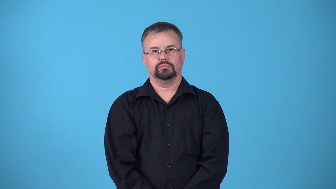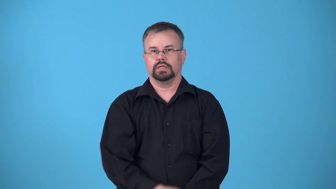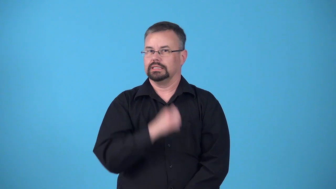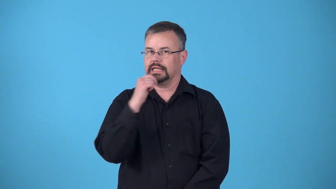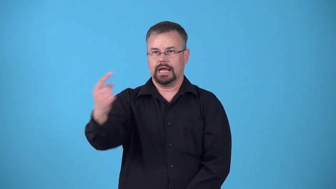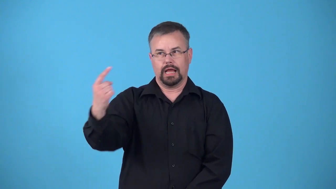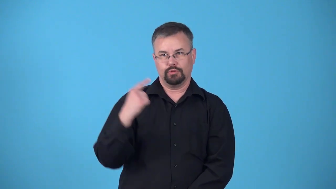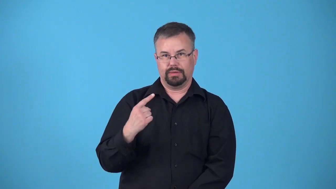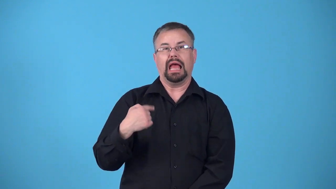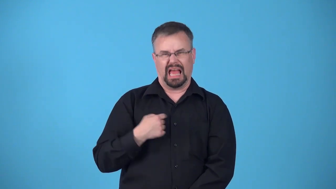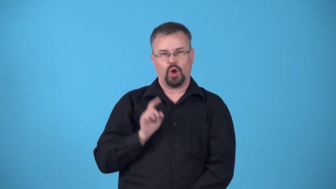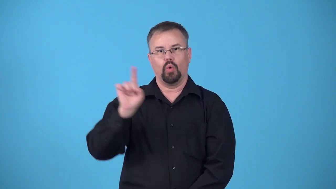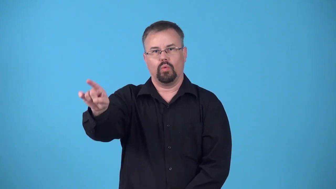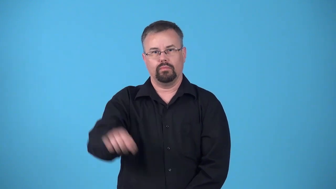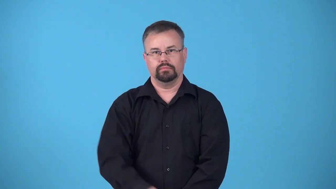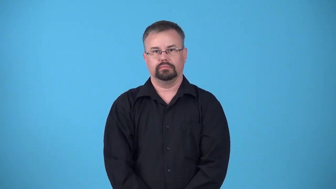if mohammed won't come to the mountain, the mountain must come to mohammed